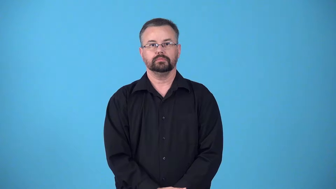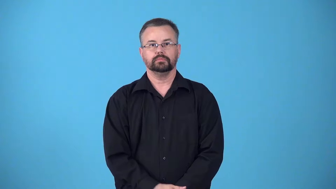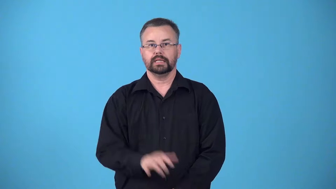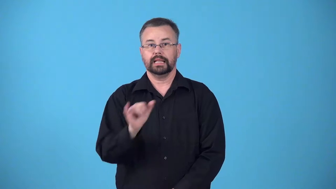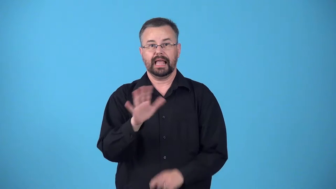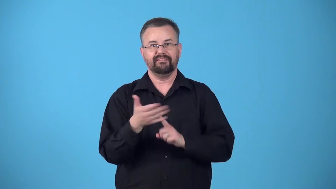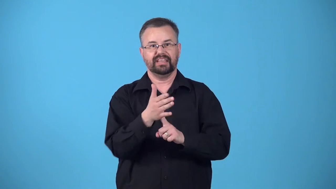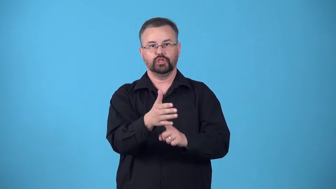fishlike